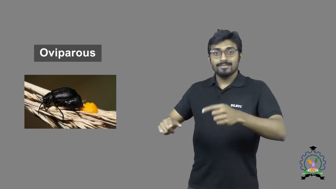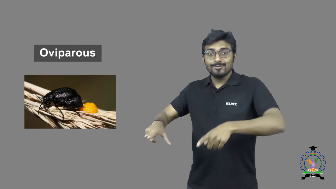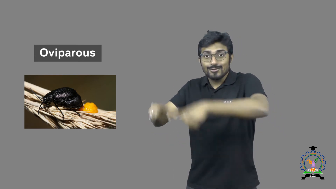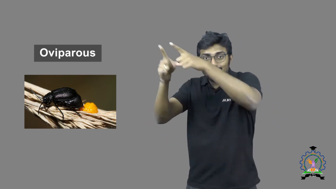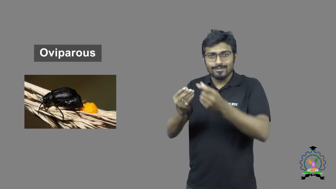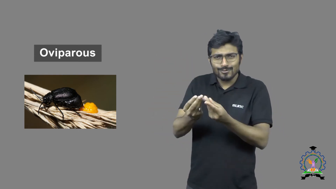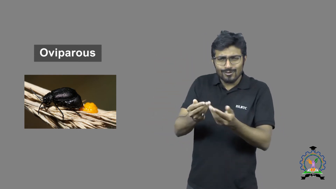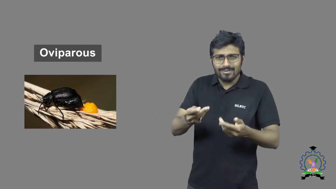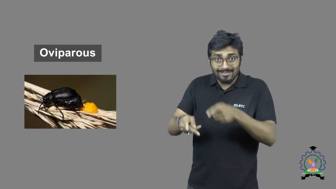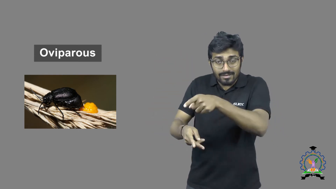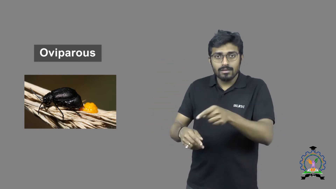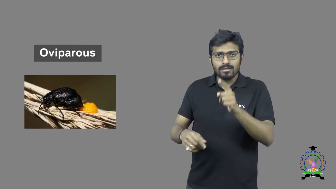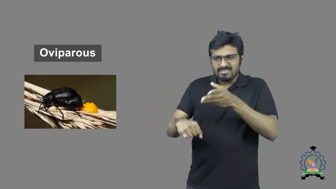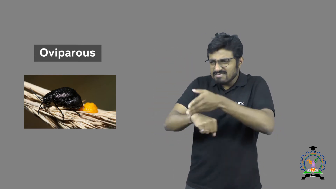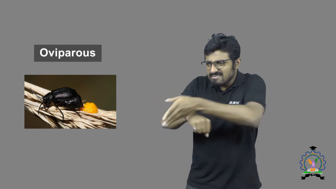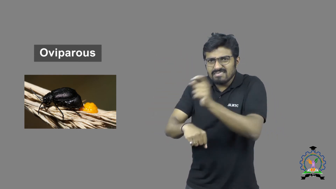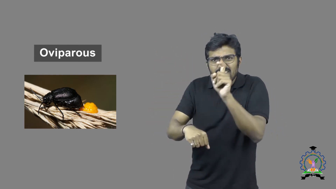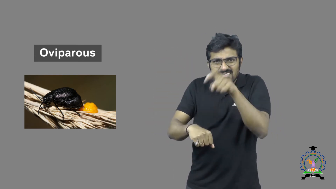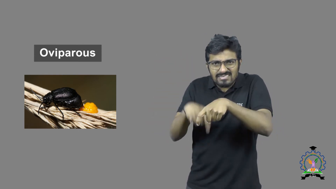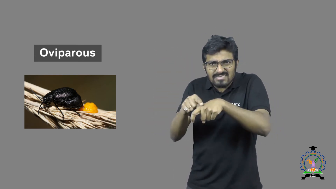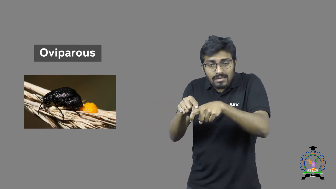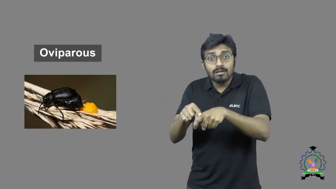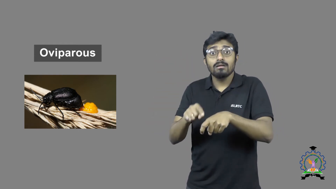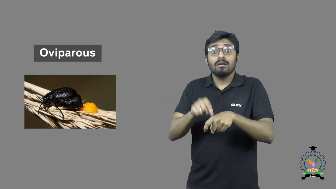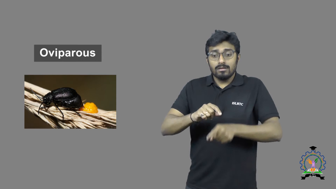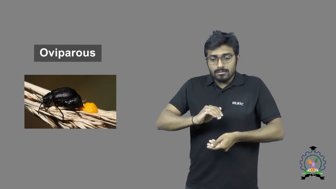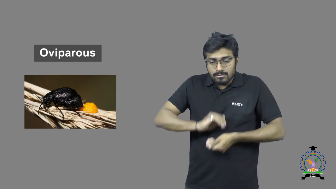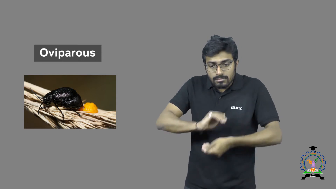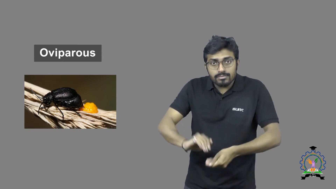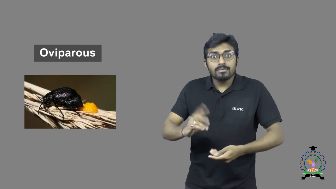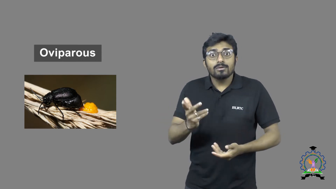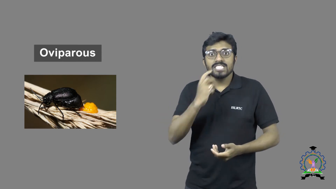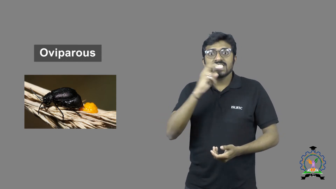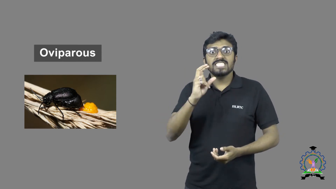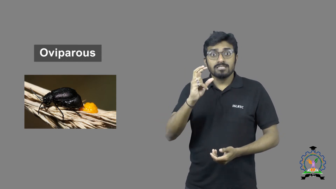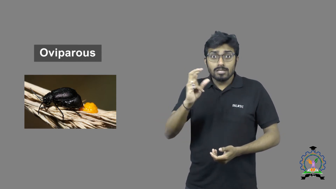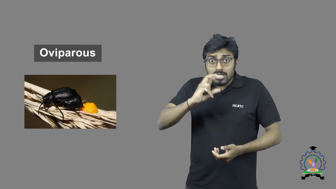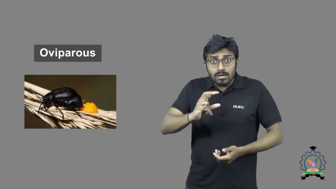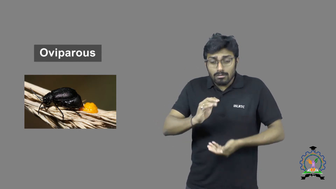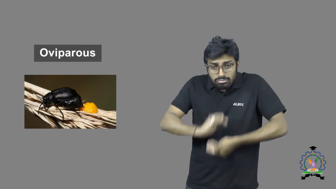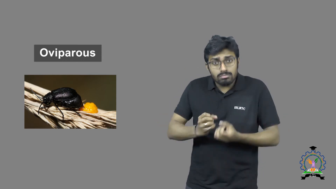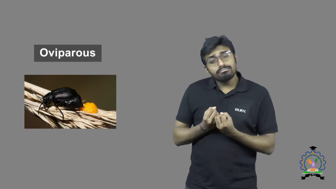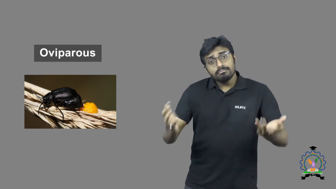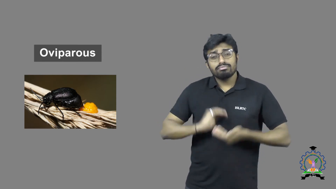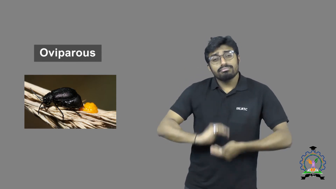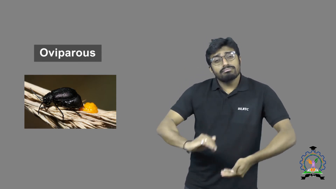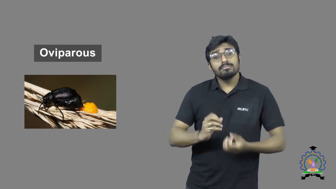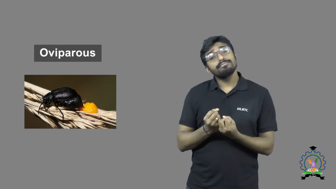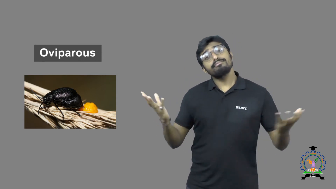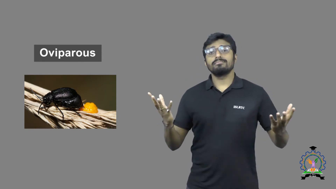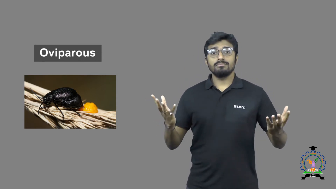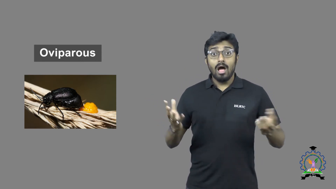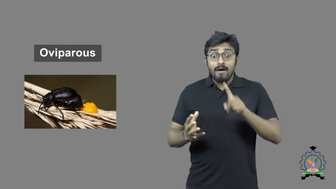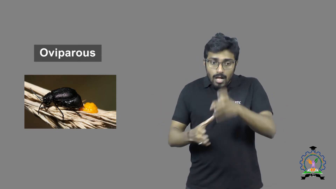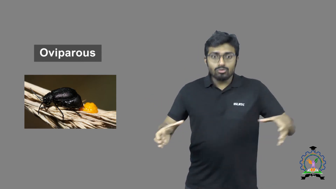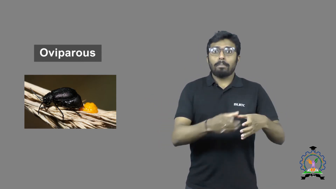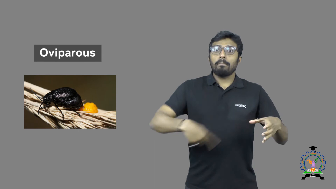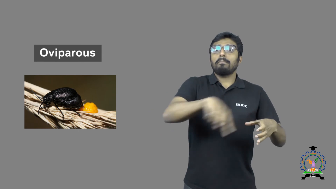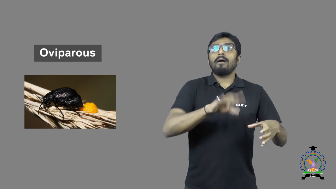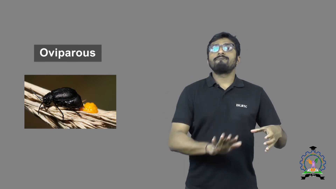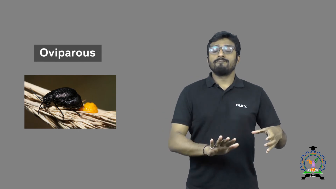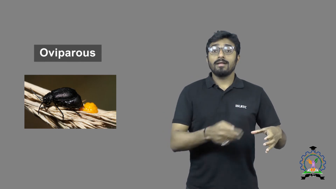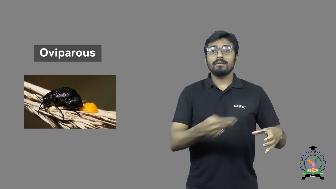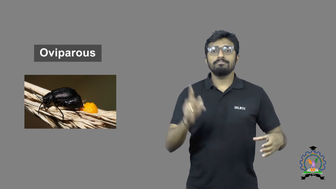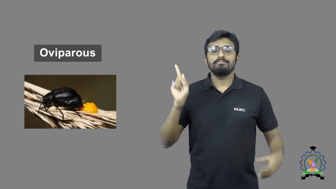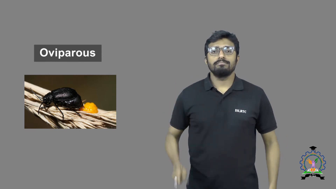Oviparous